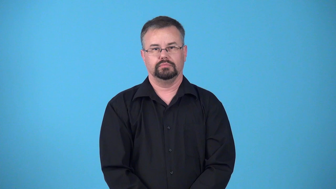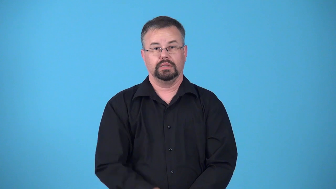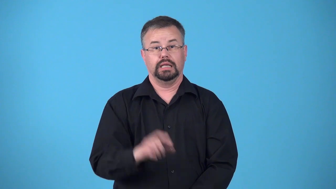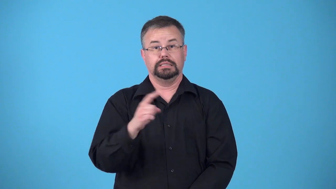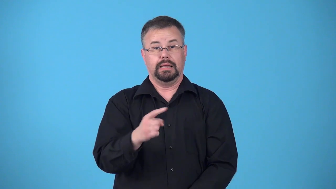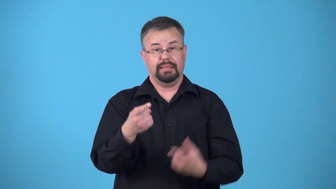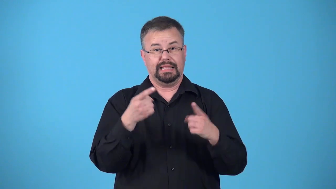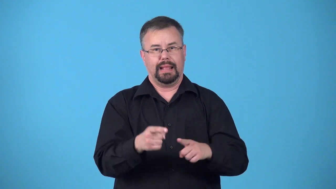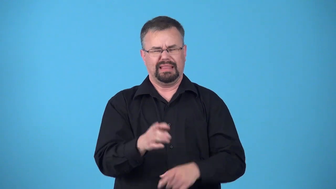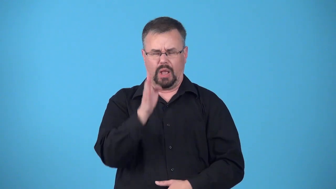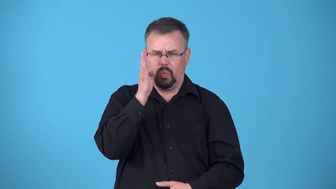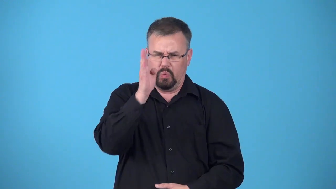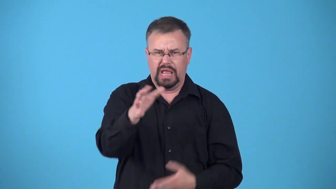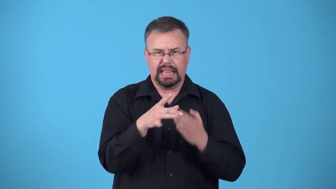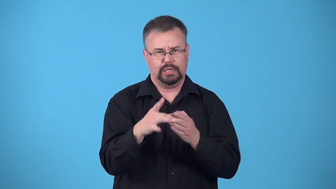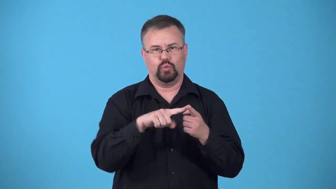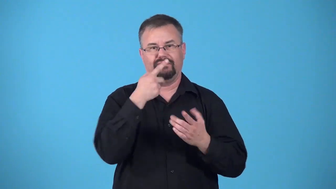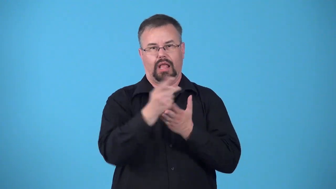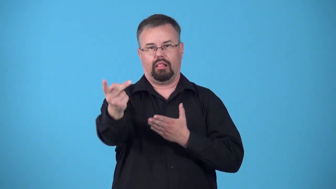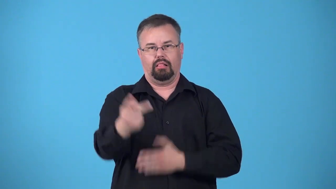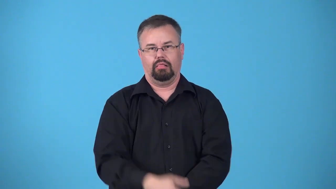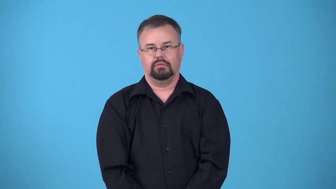nail in the coffin